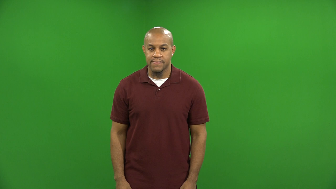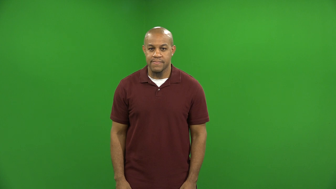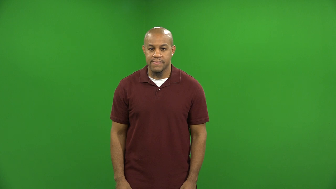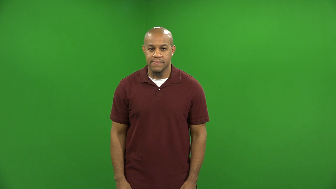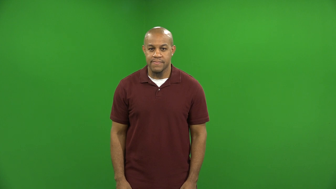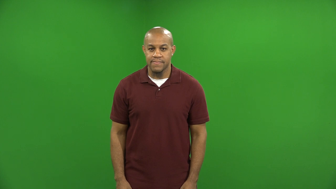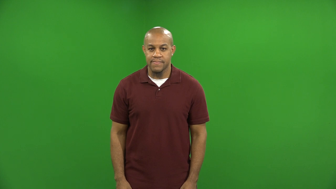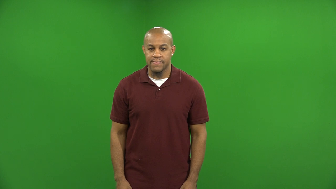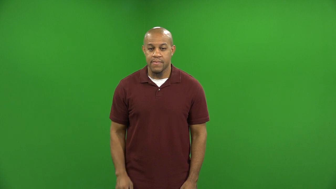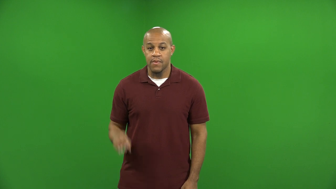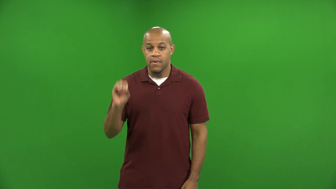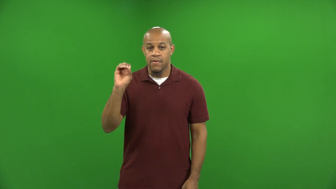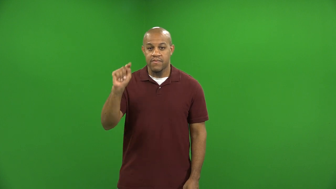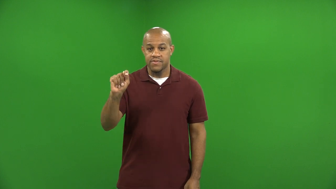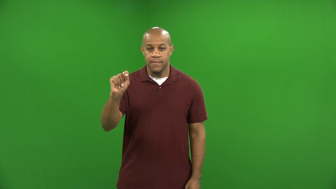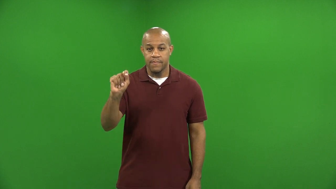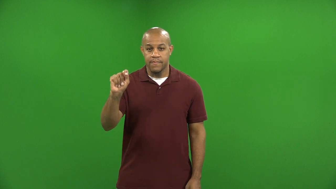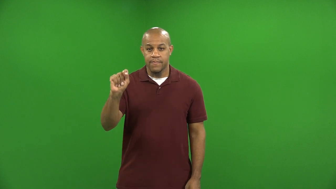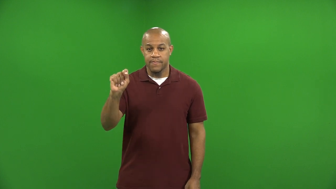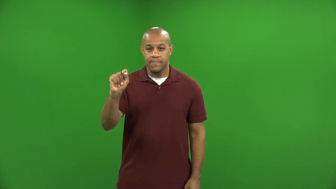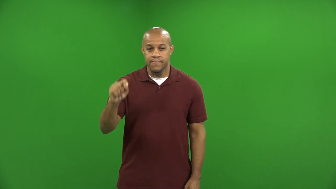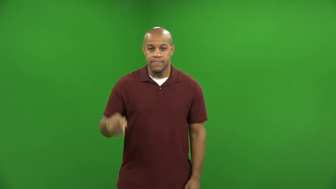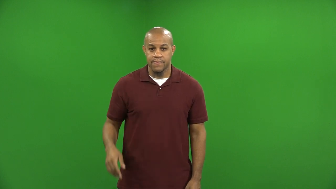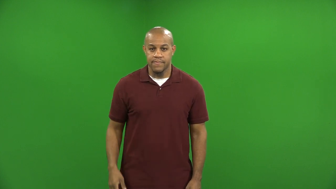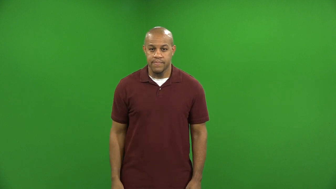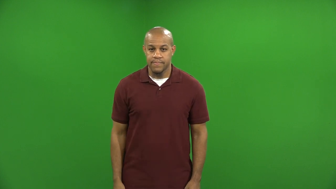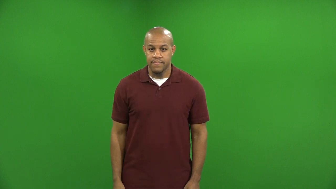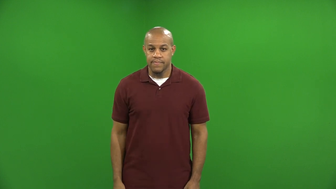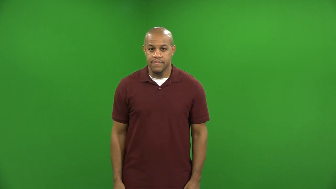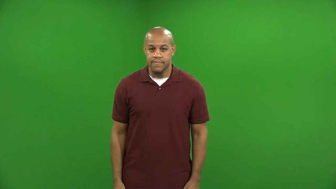Overtime-sports